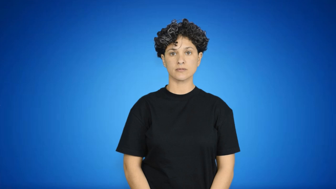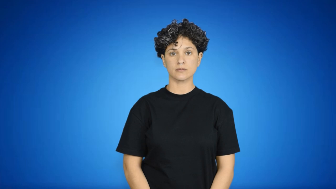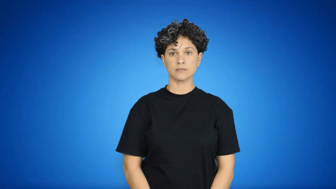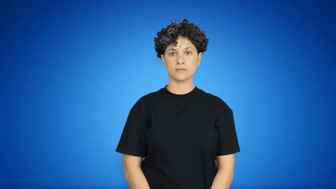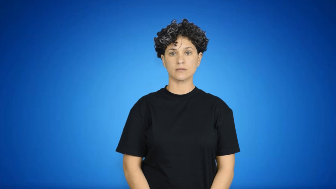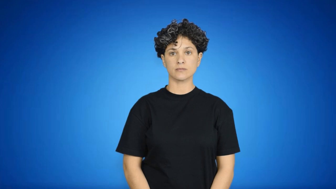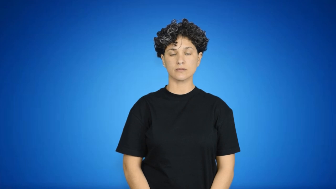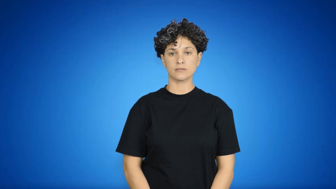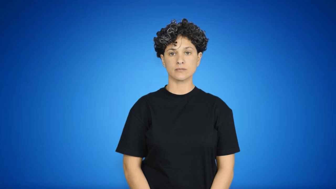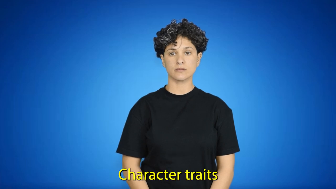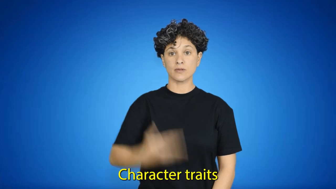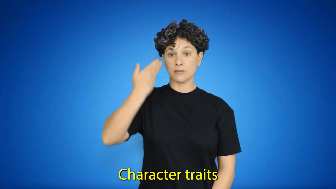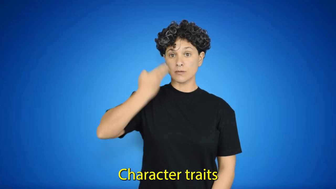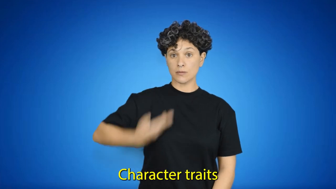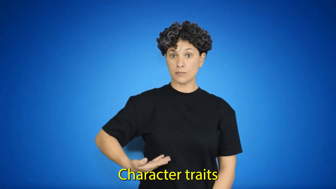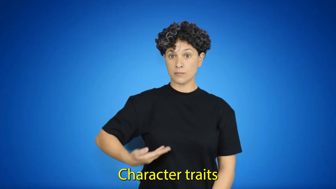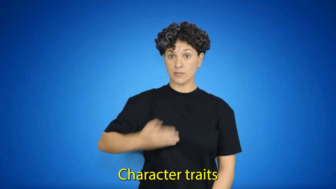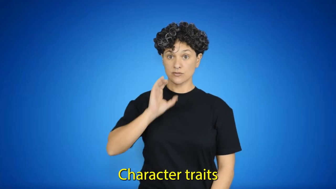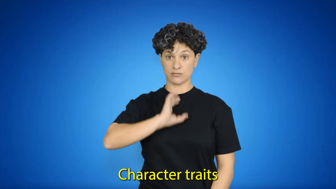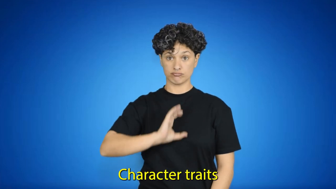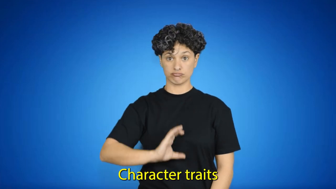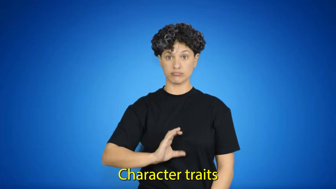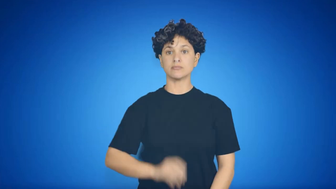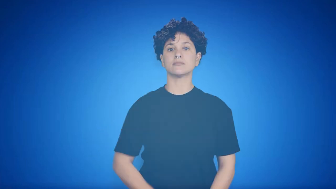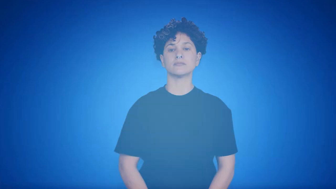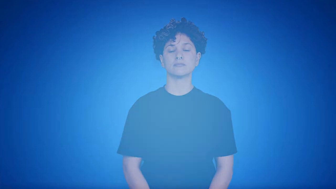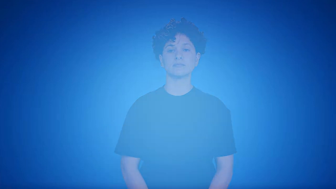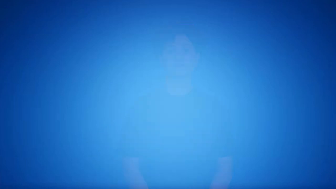Character traits